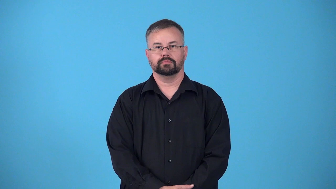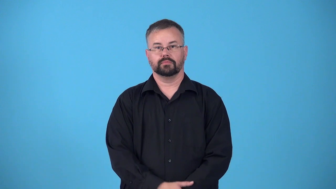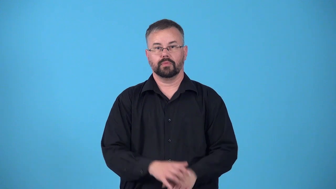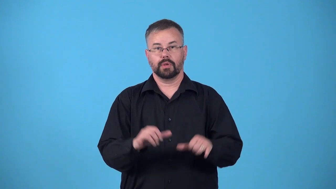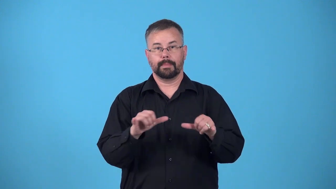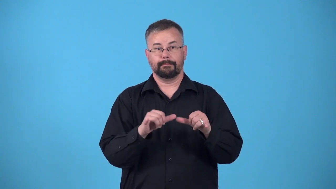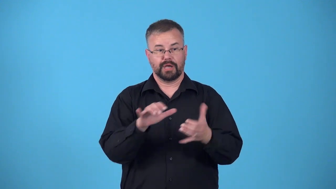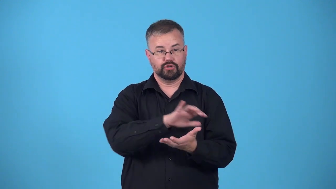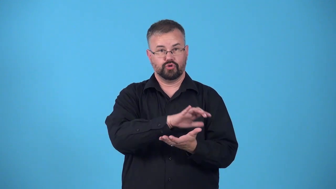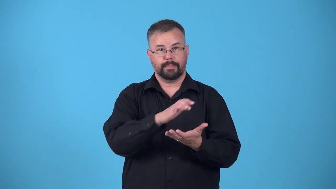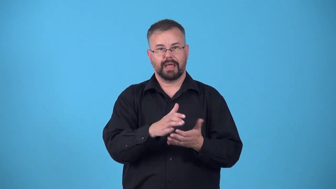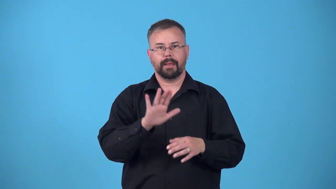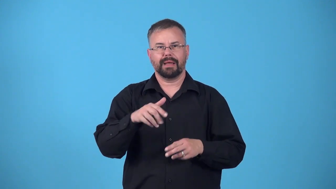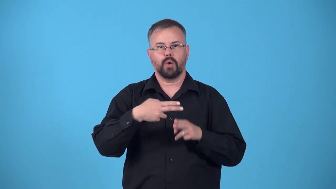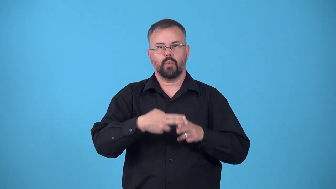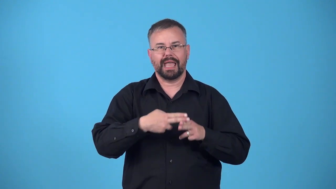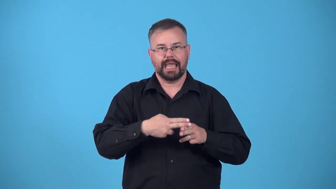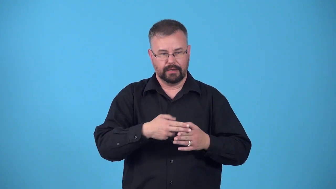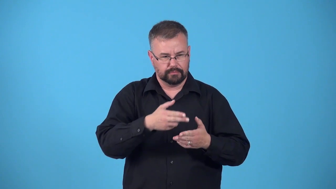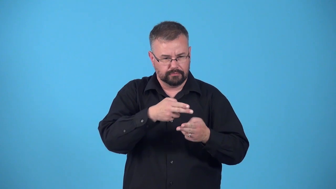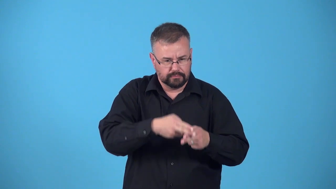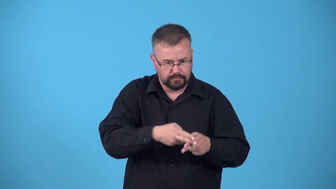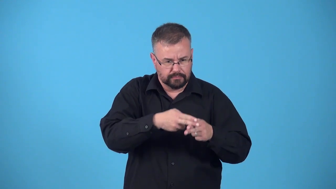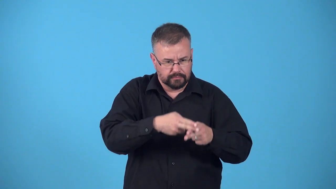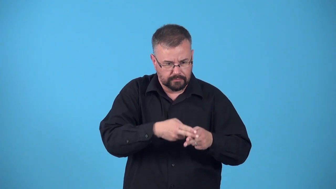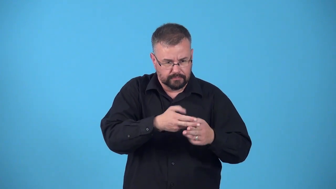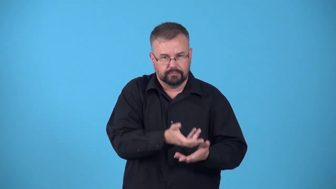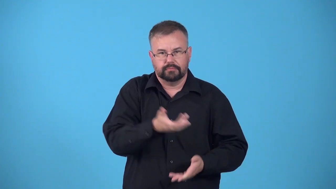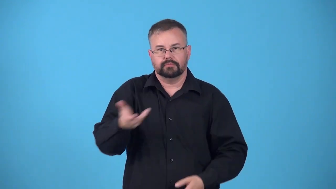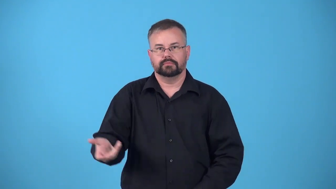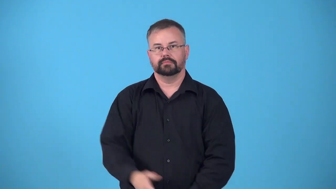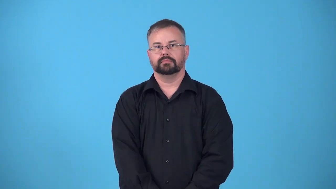weigh out